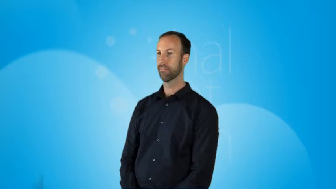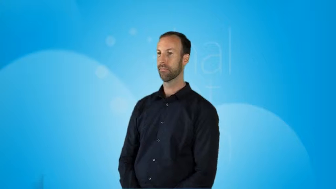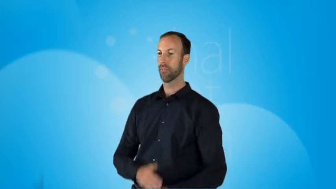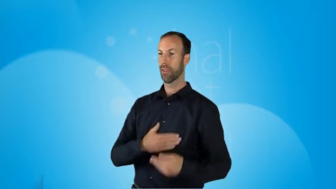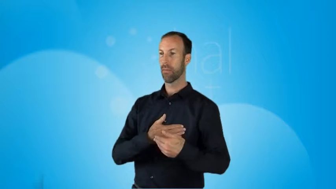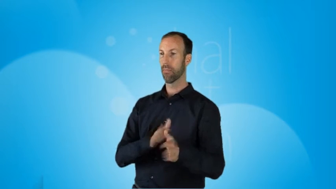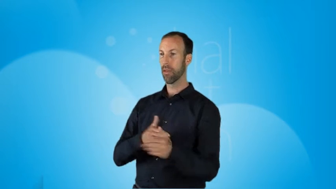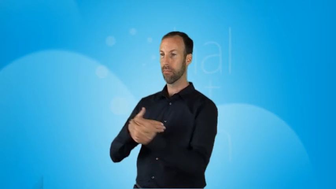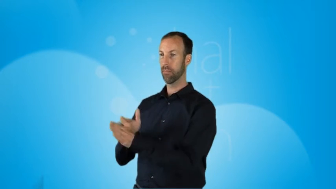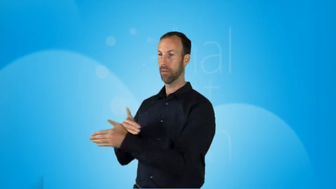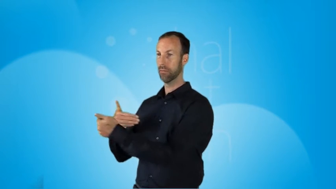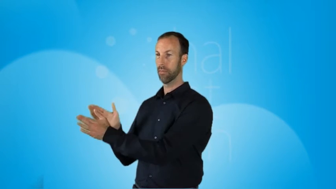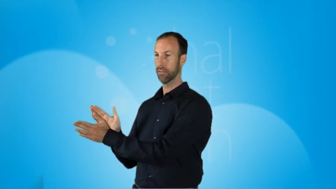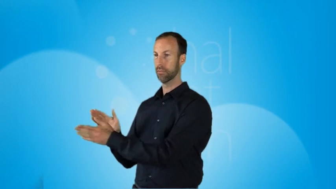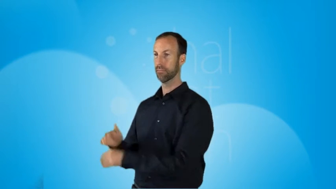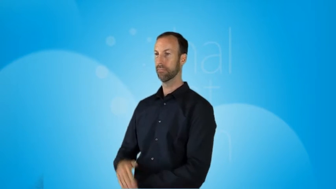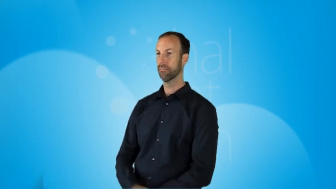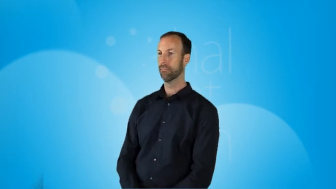blocks